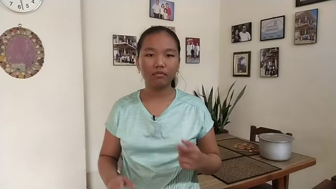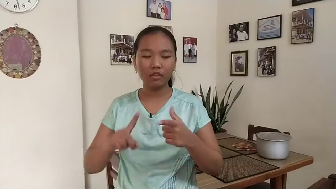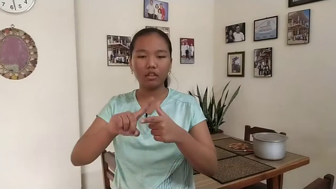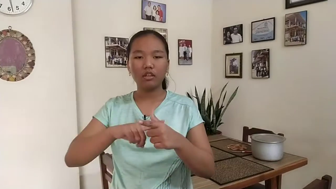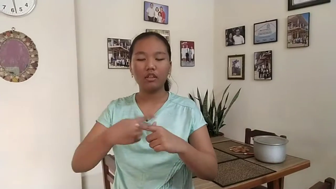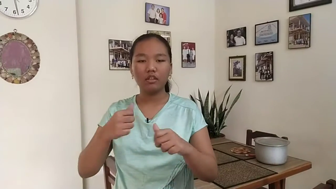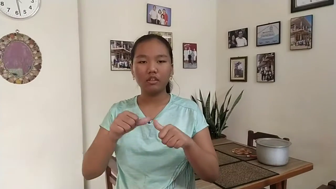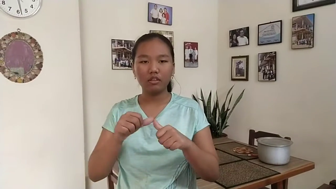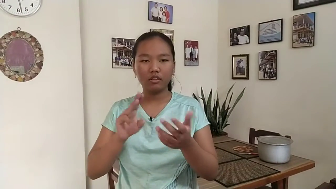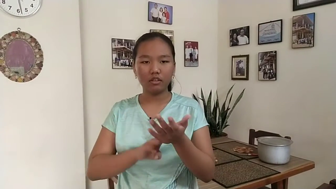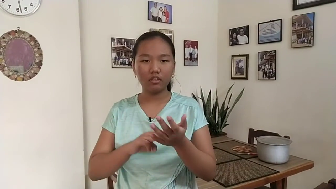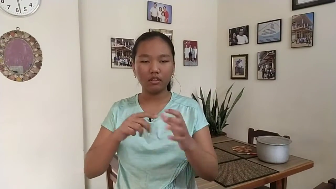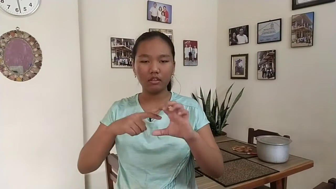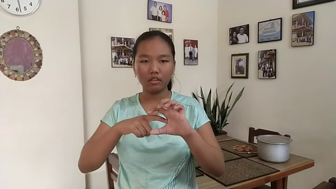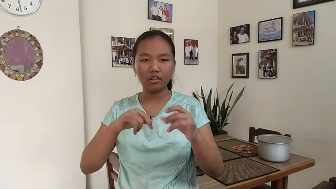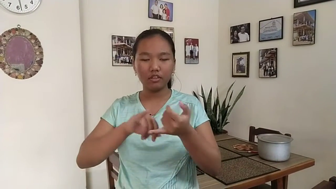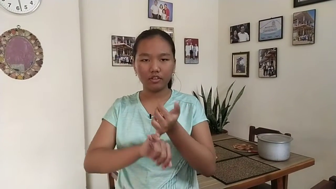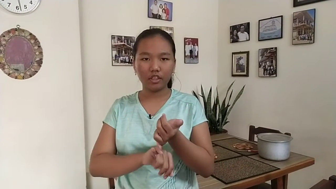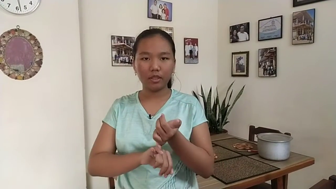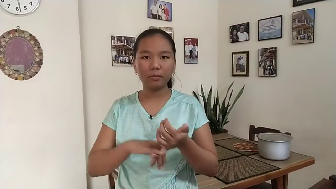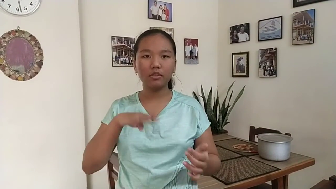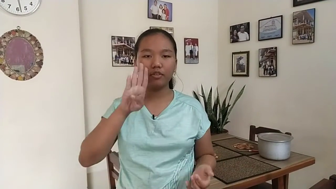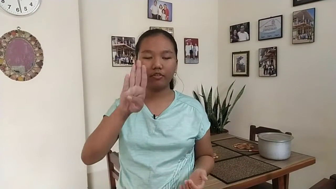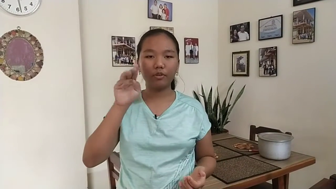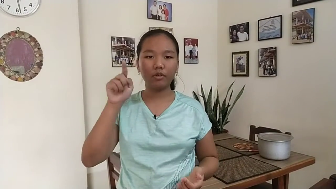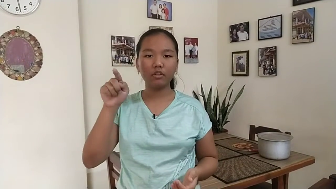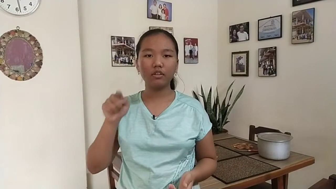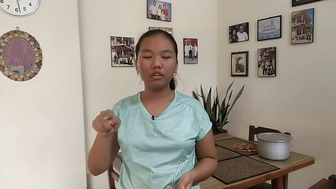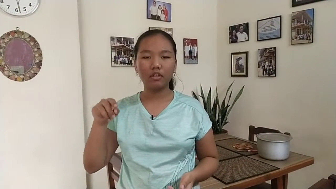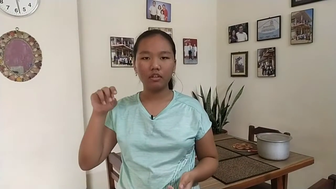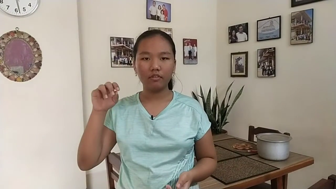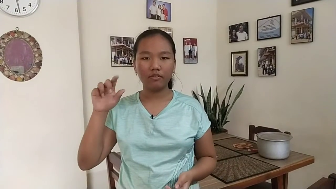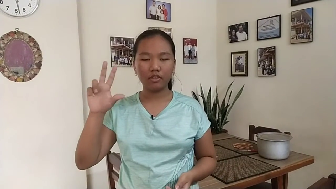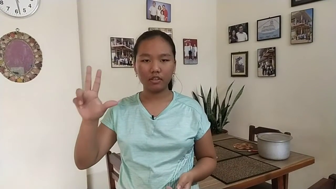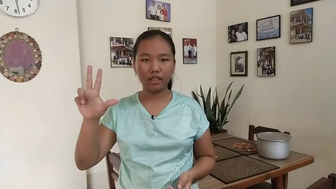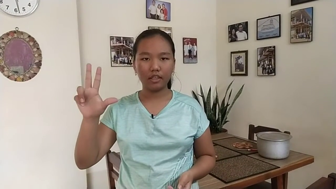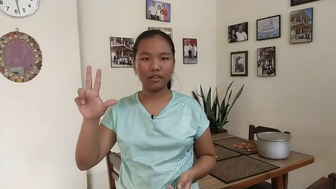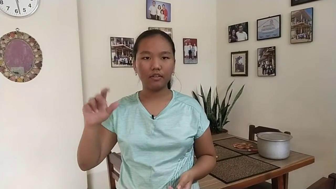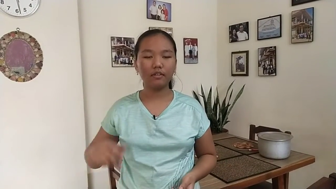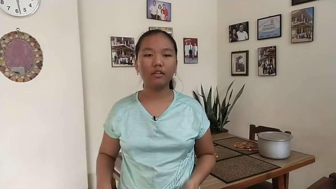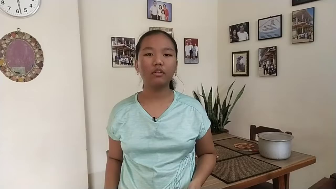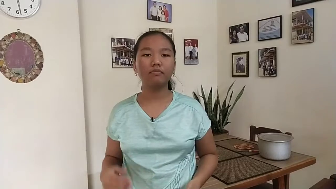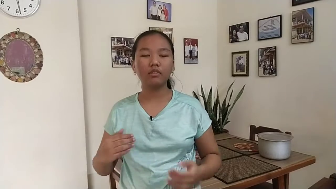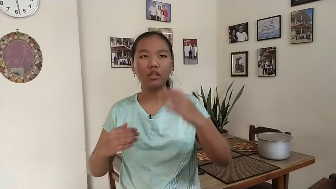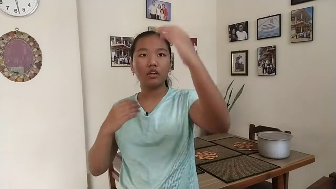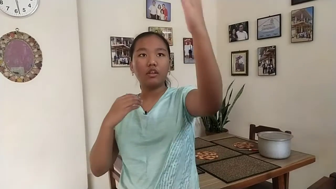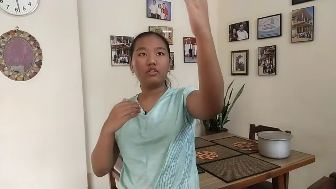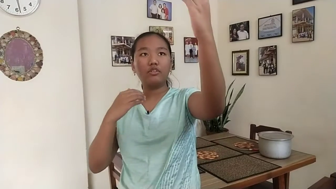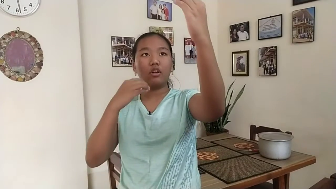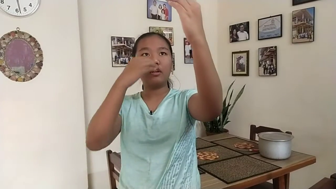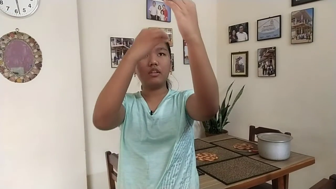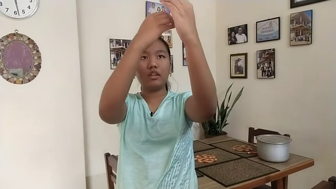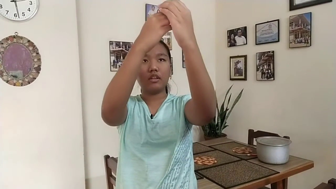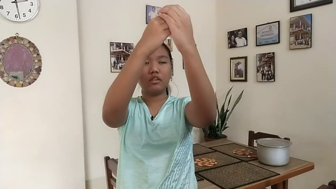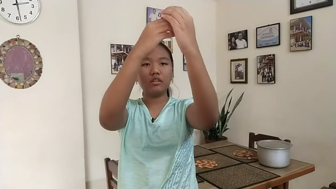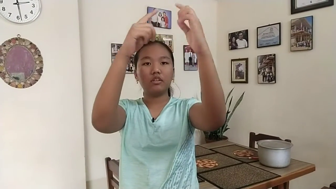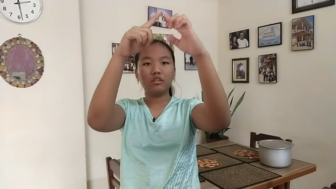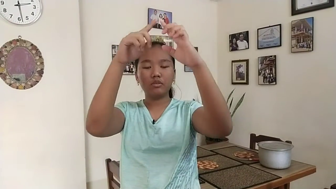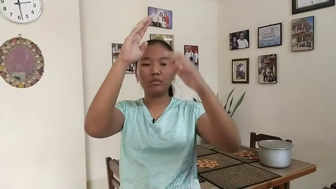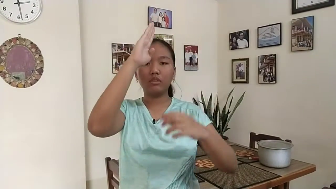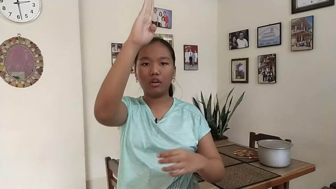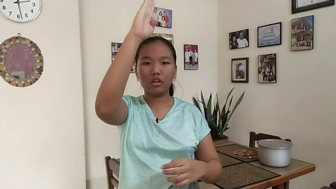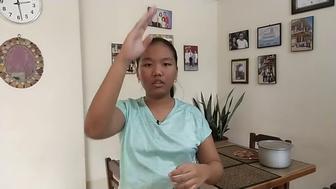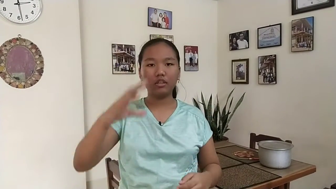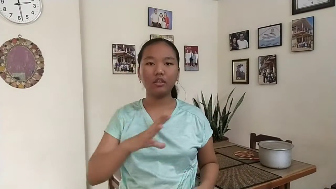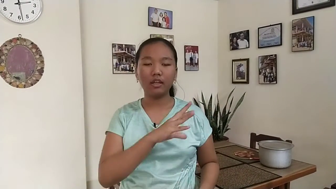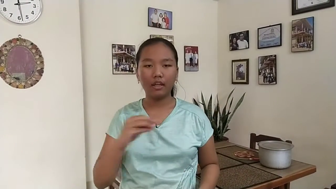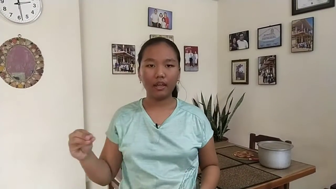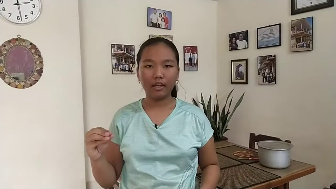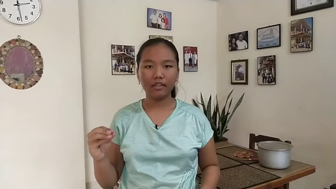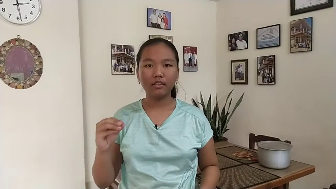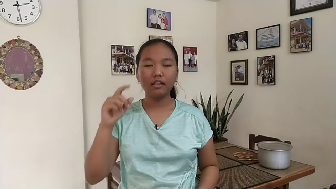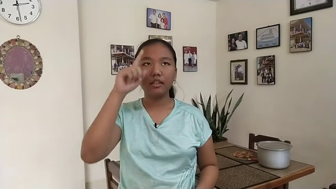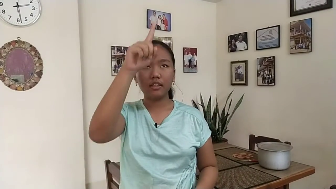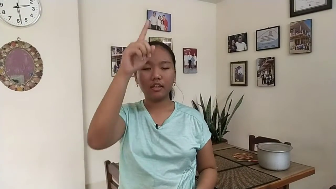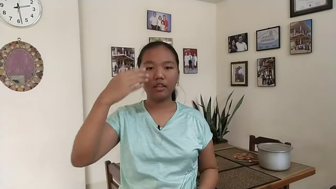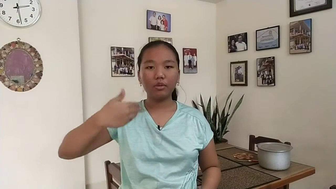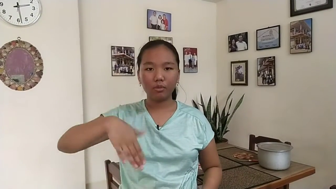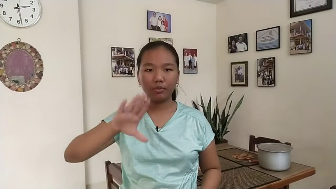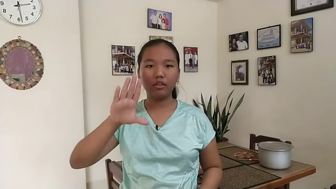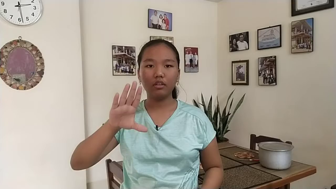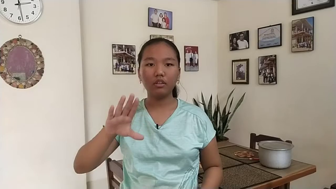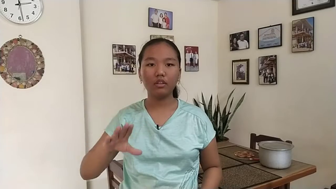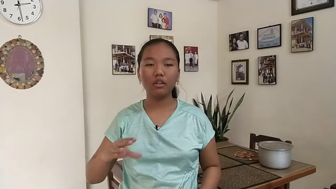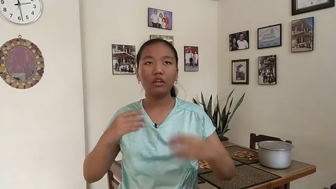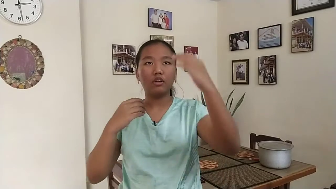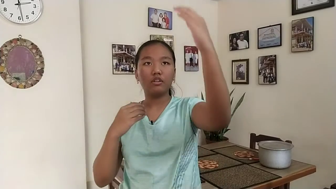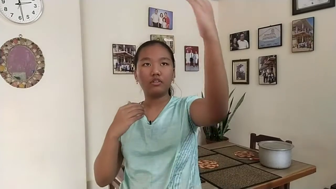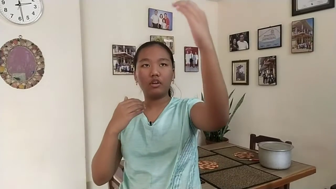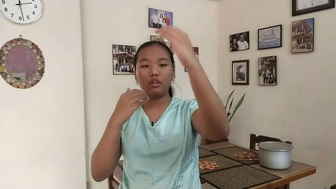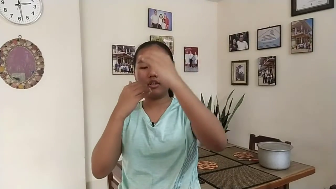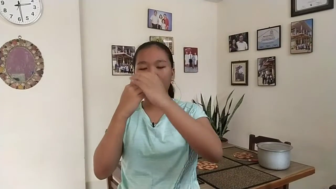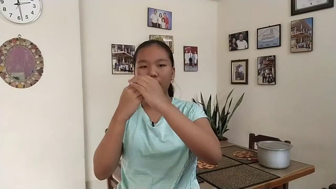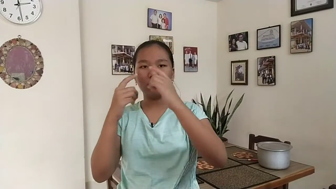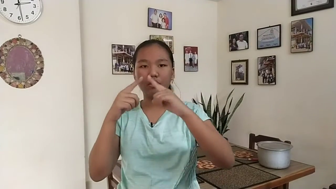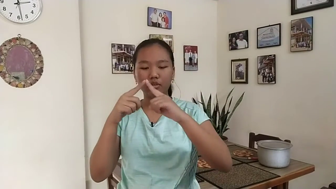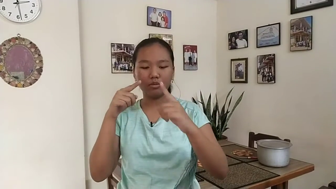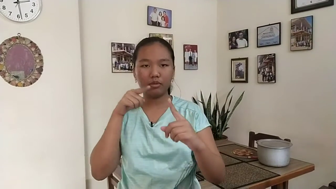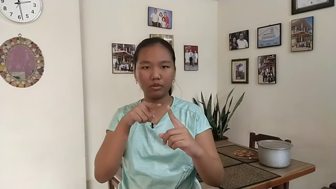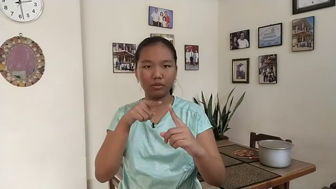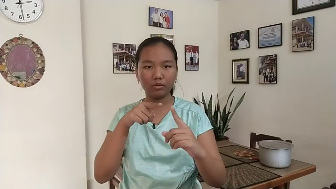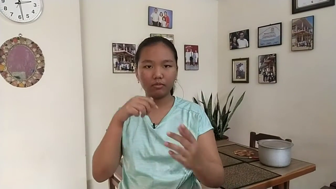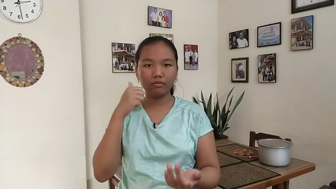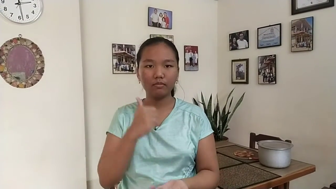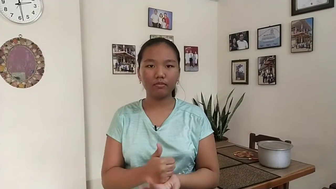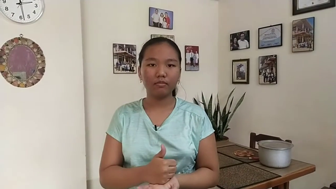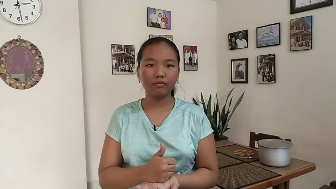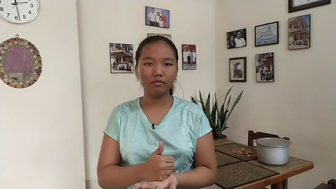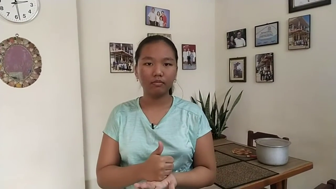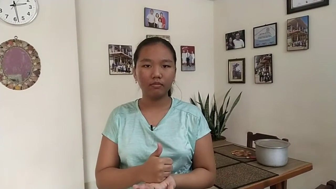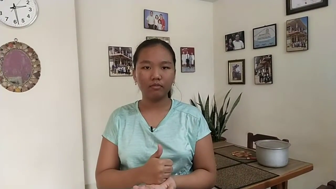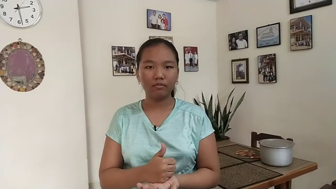James 4:8